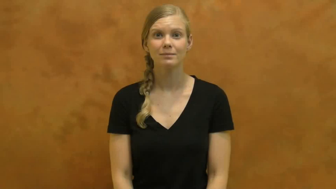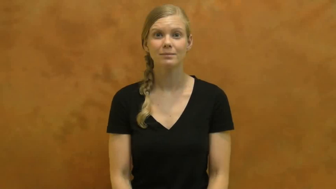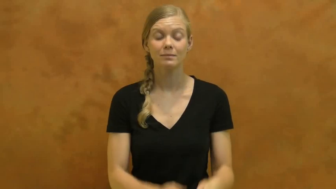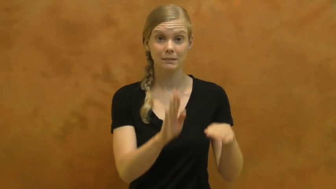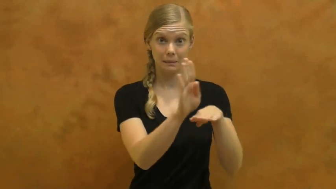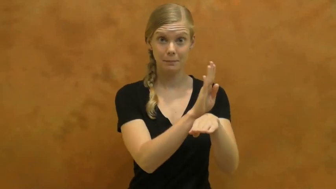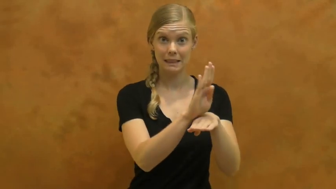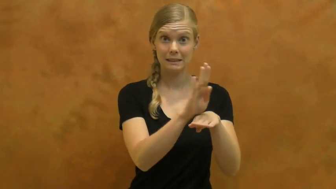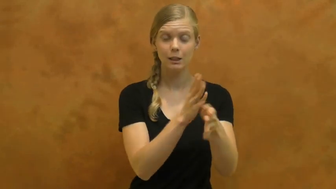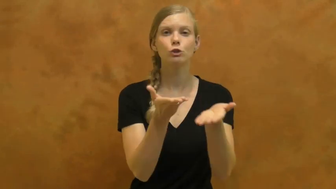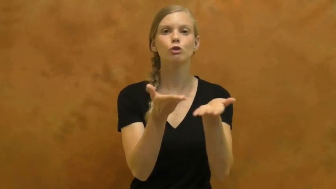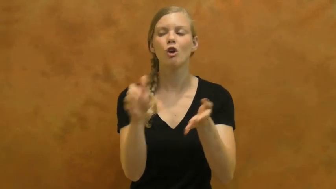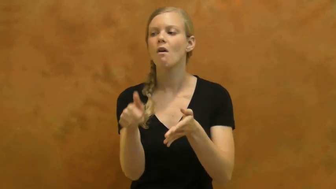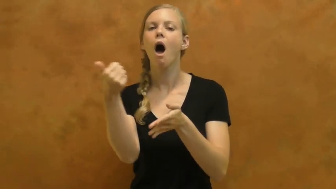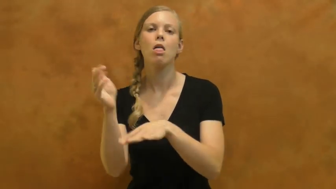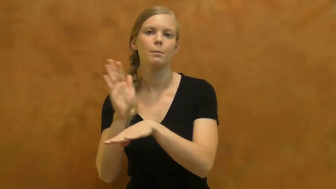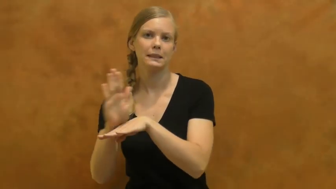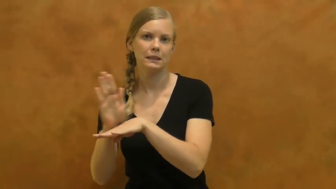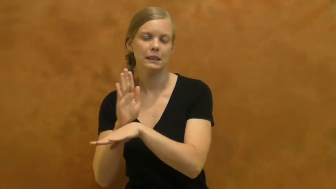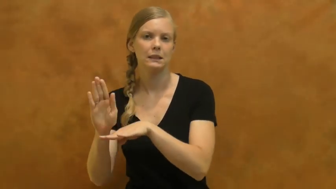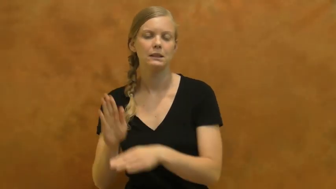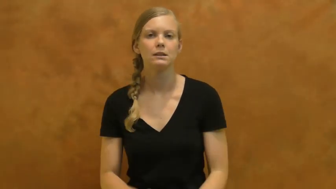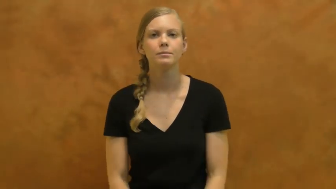agency